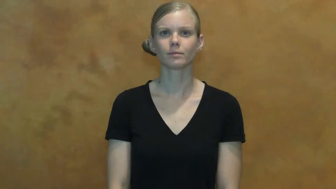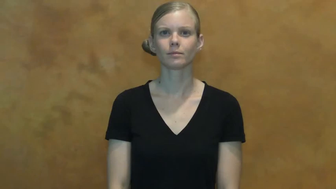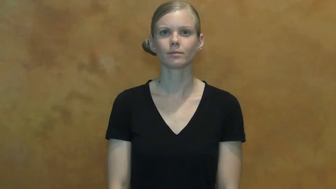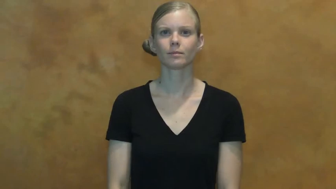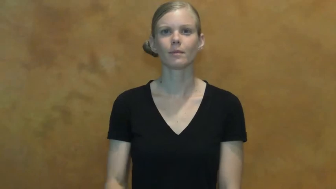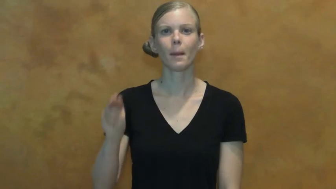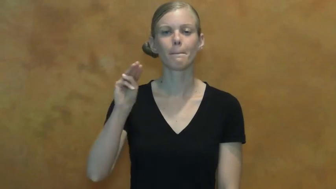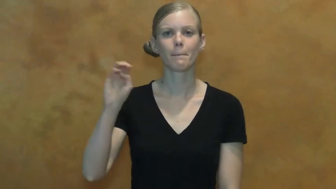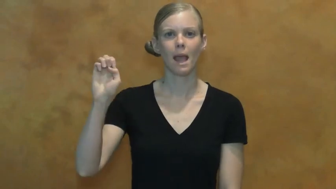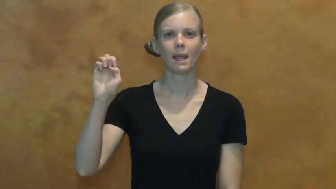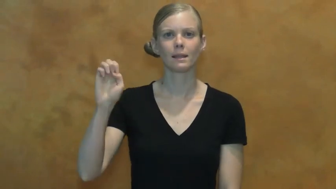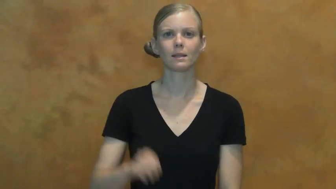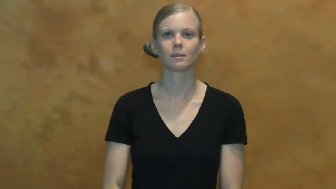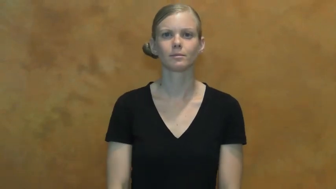Maine